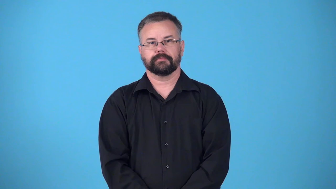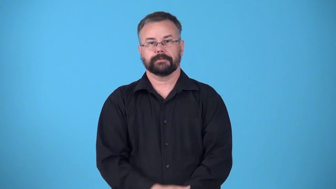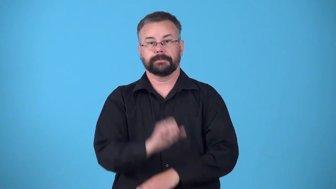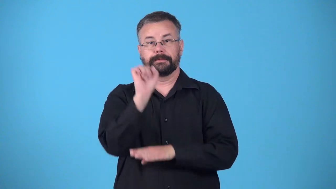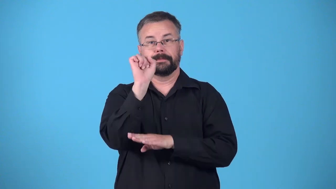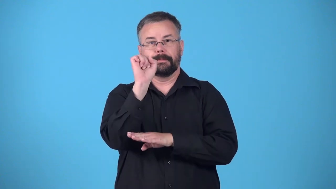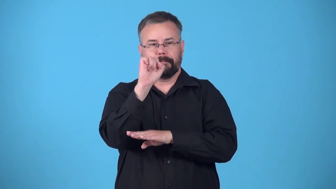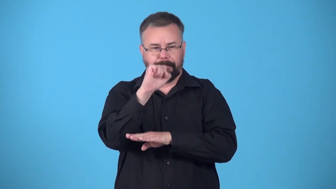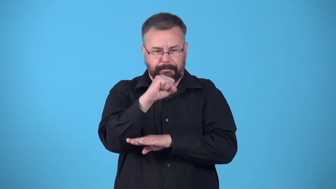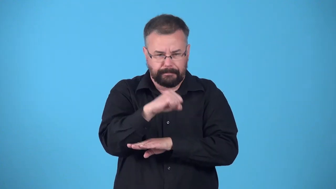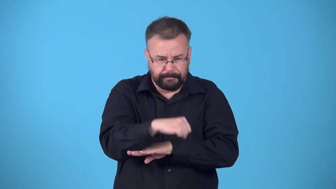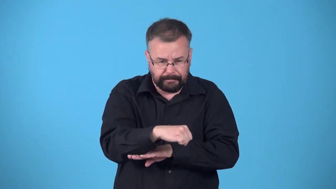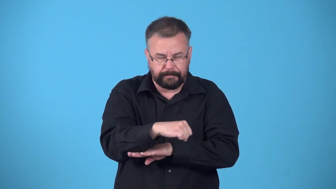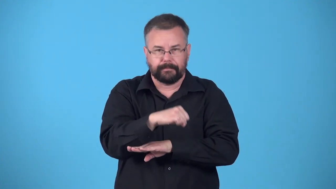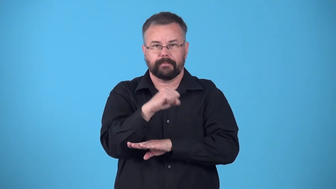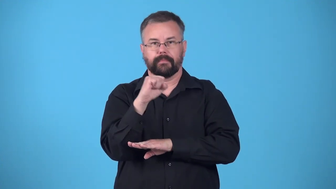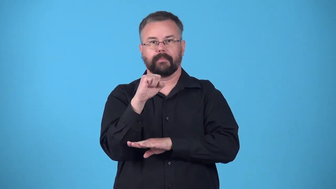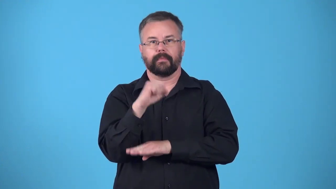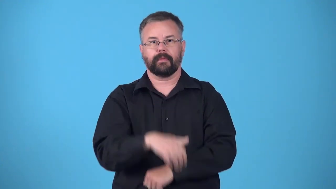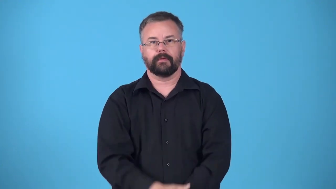bend down,bend over